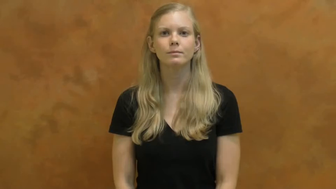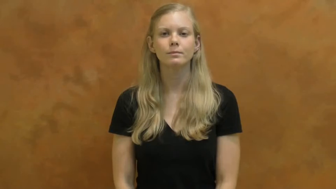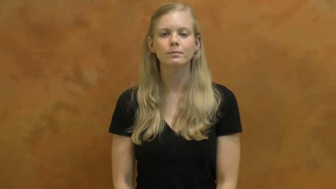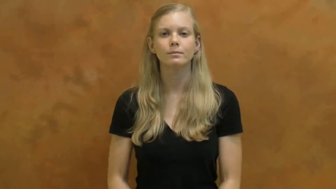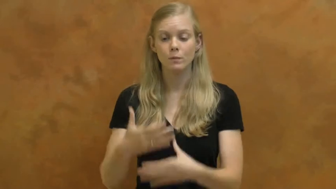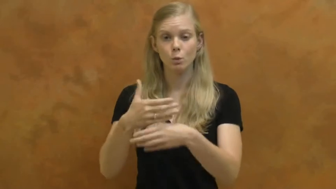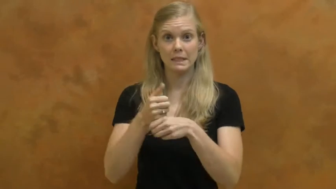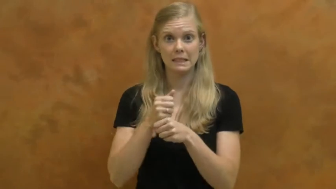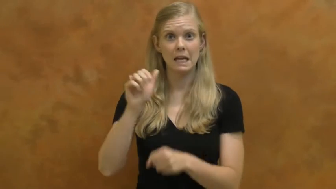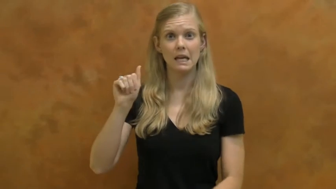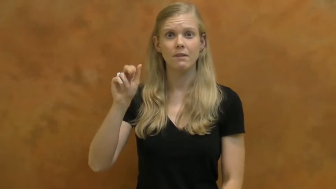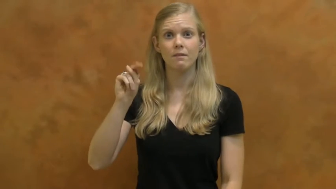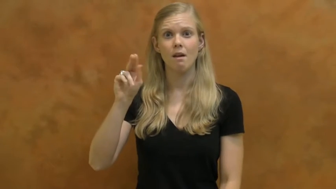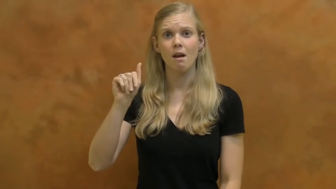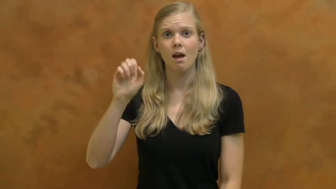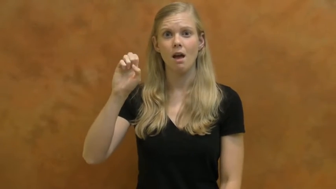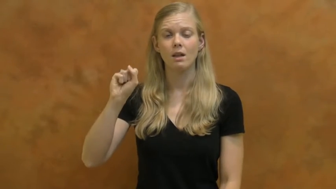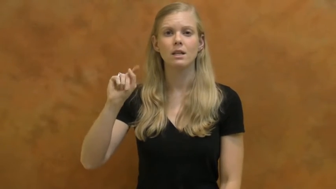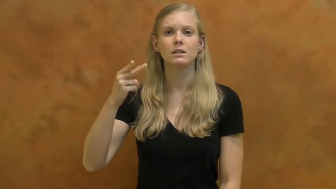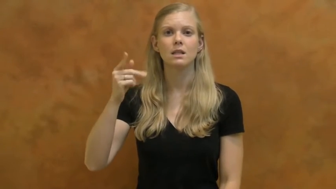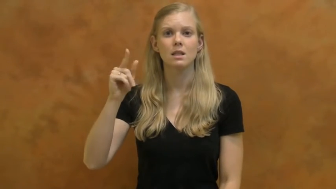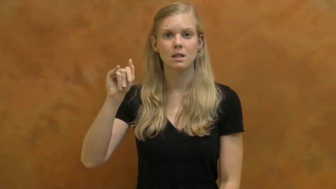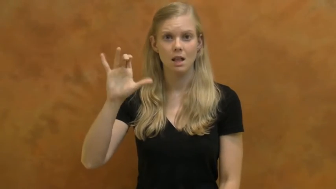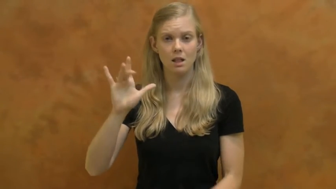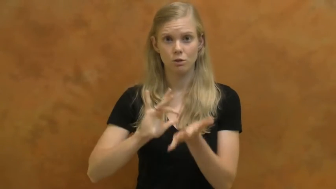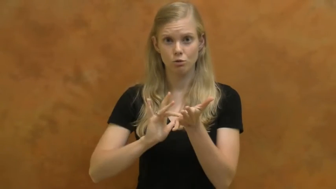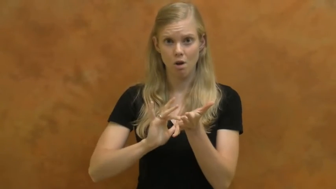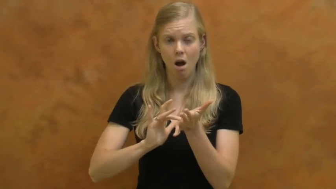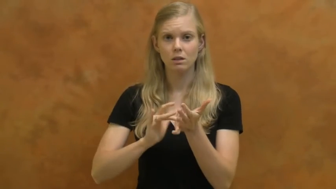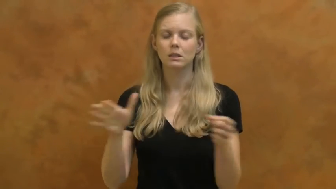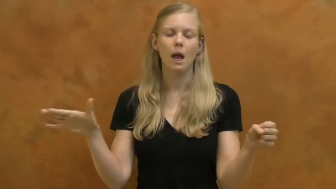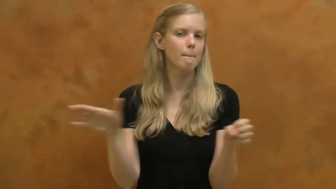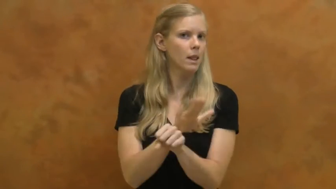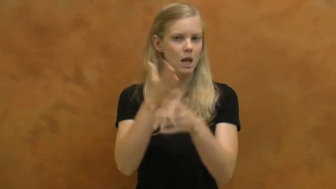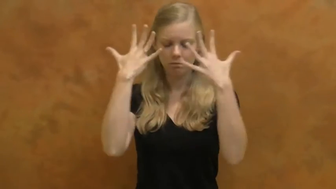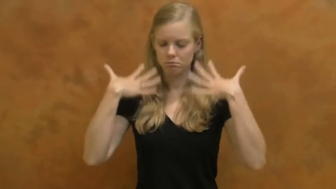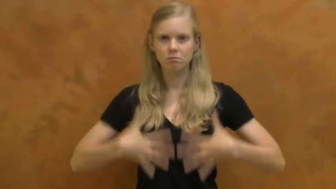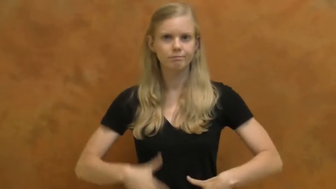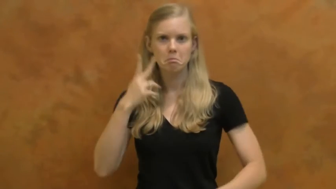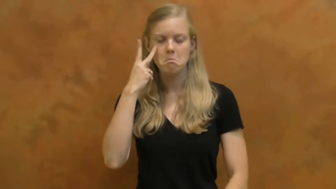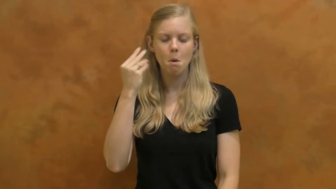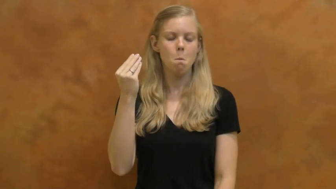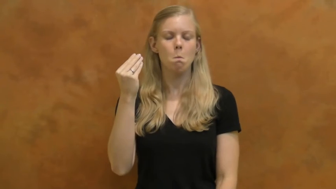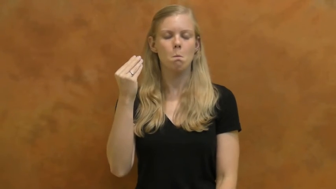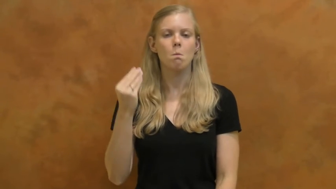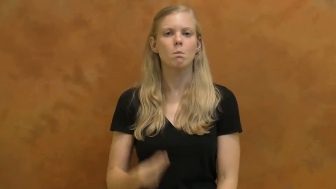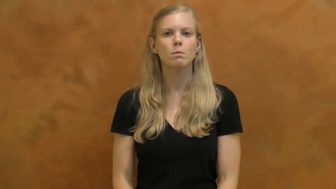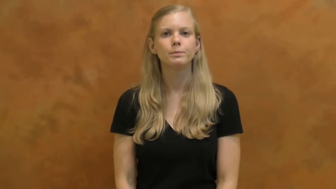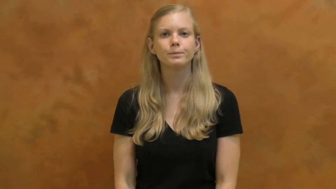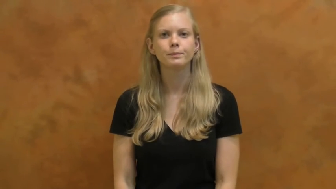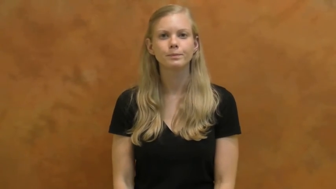general anesthesia